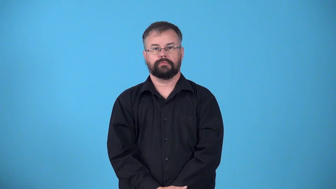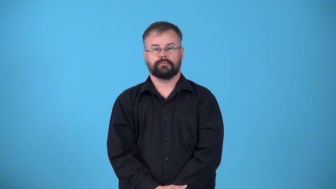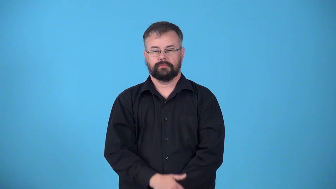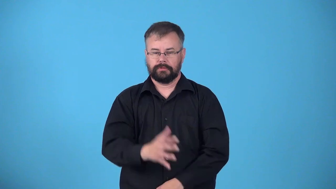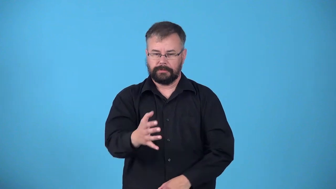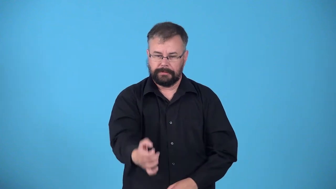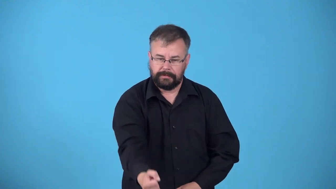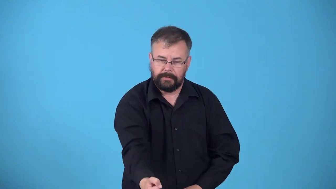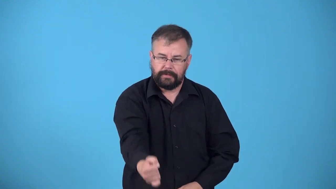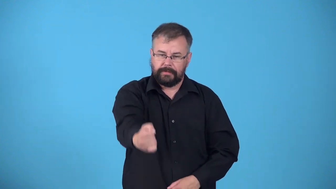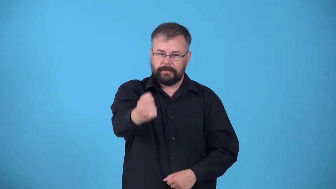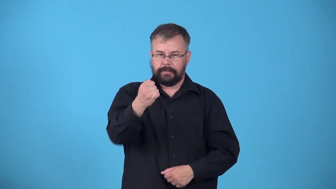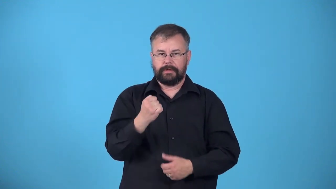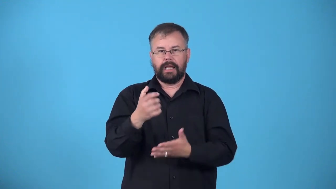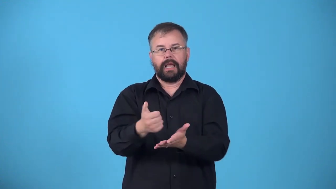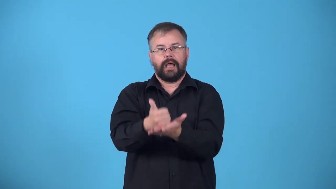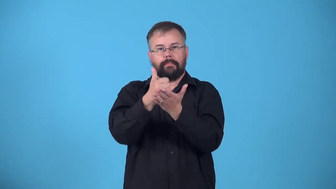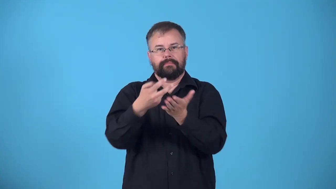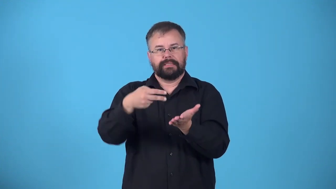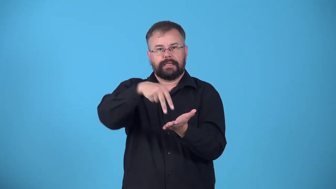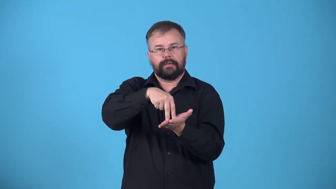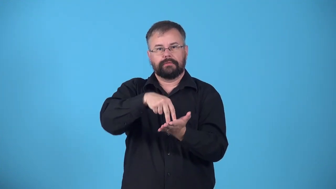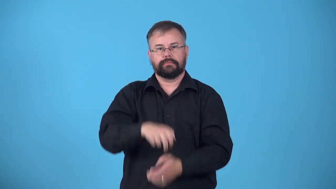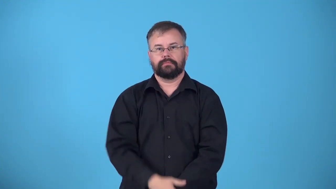help up